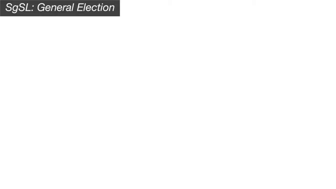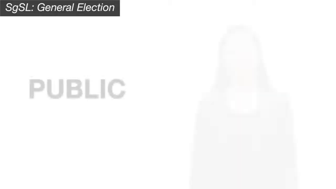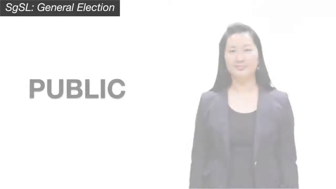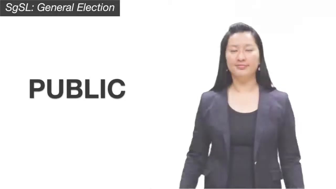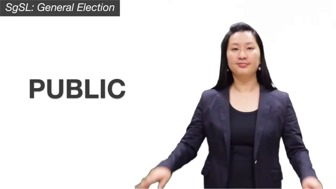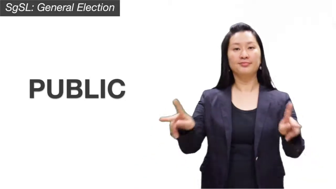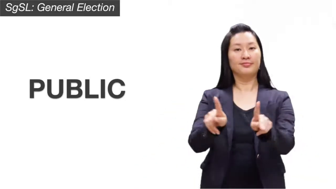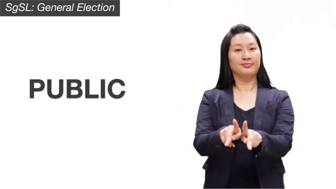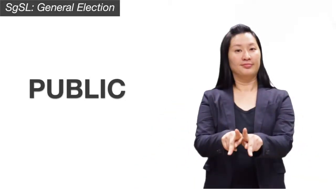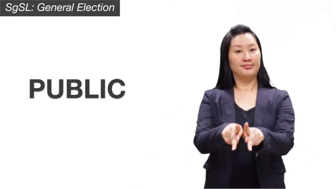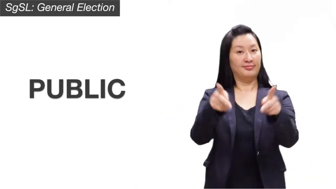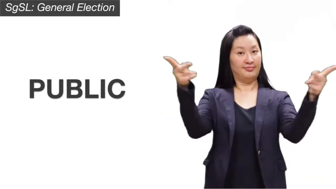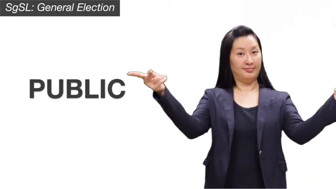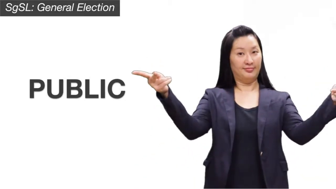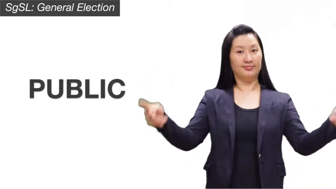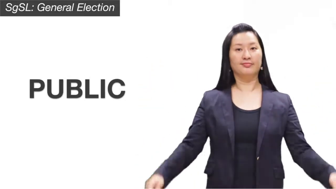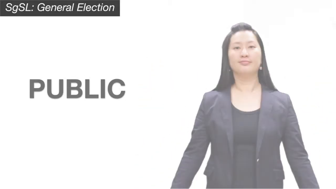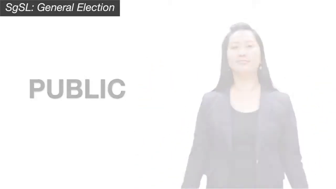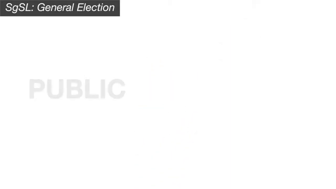Public